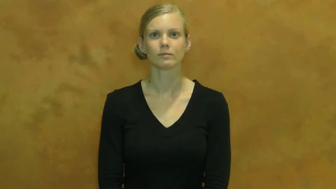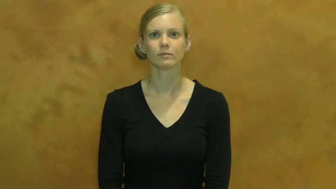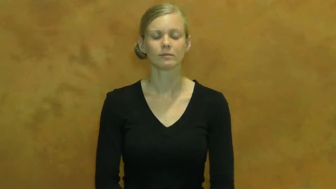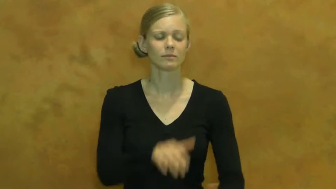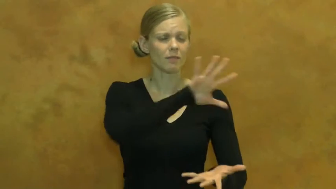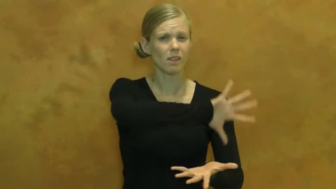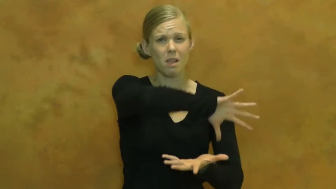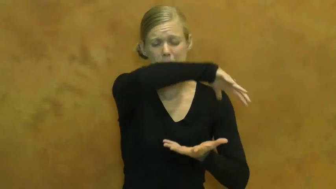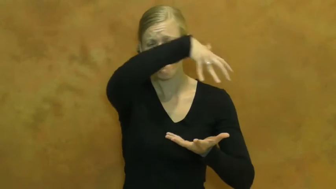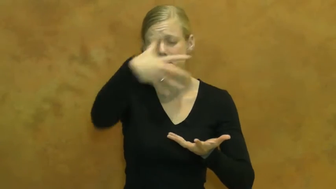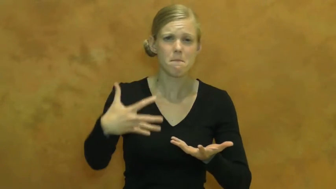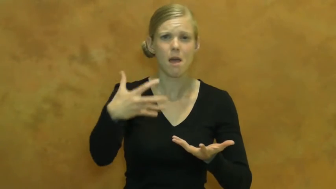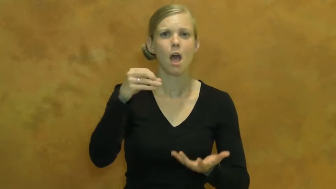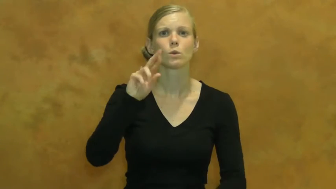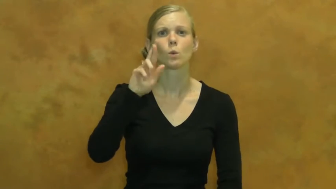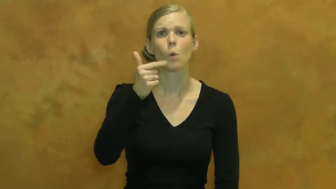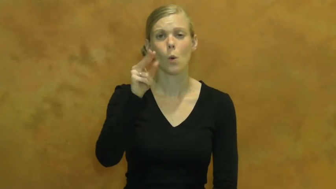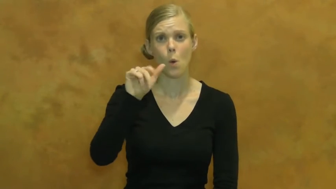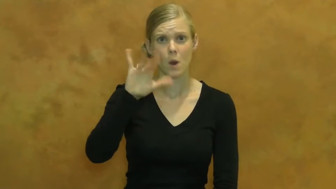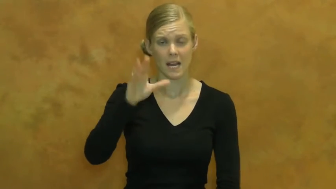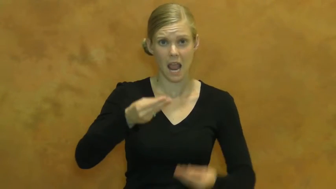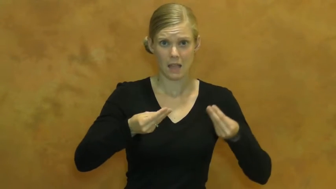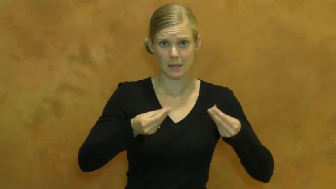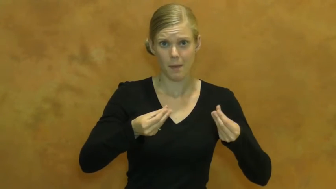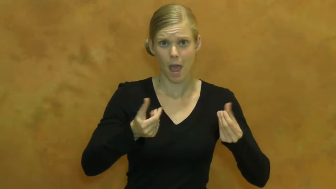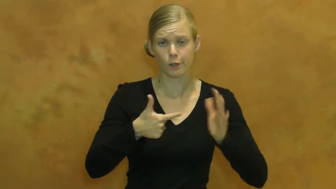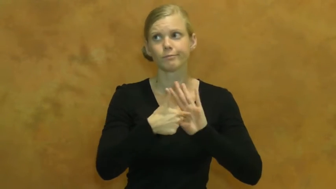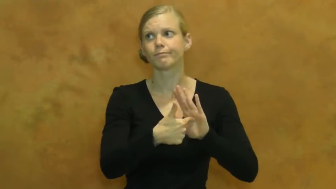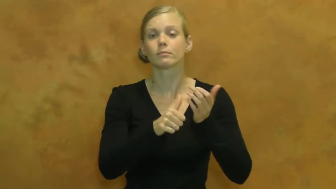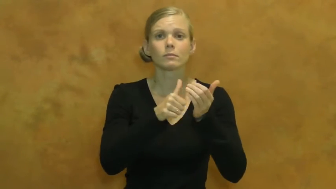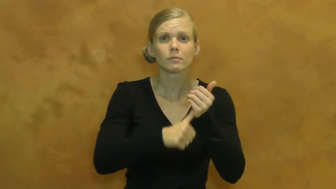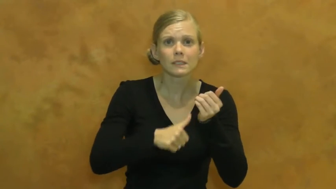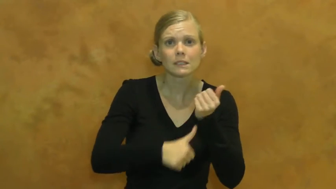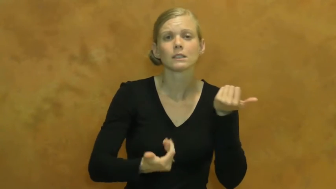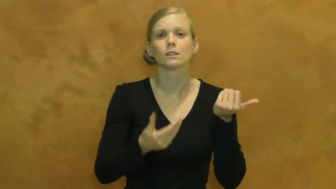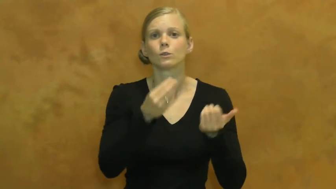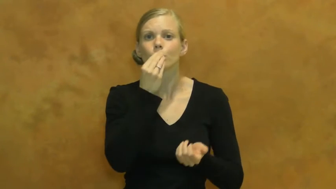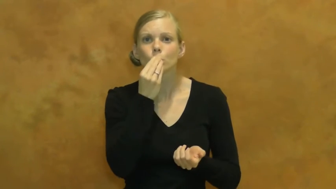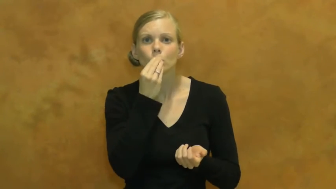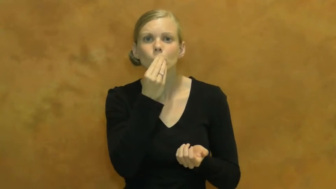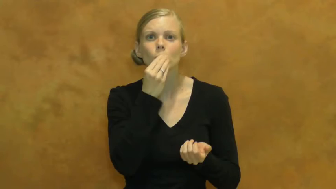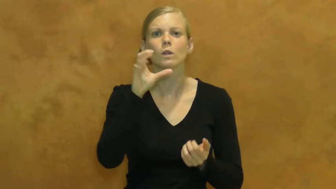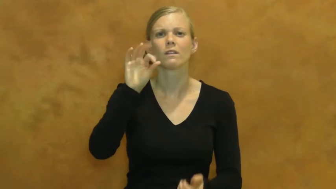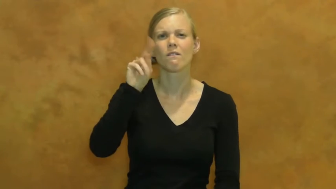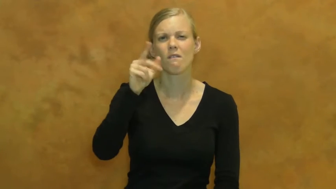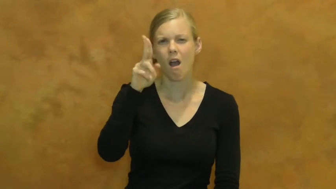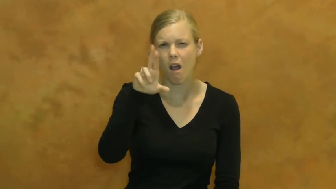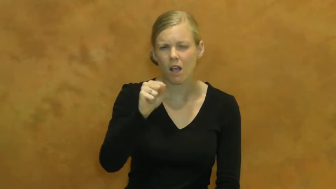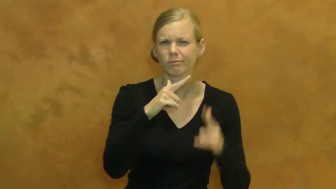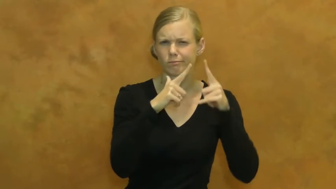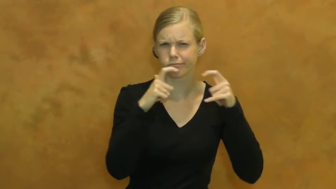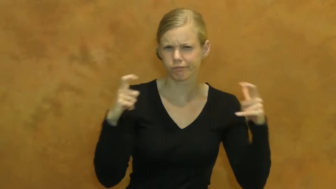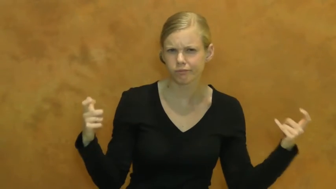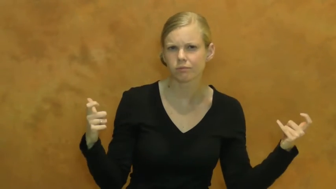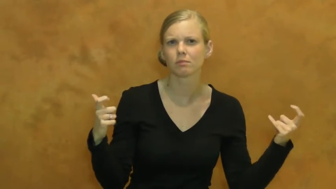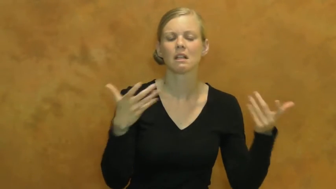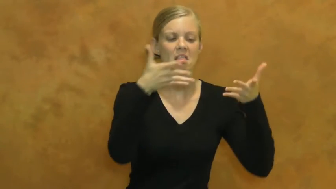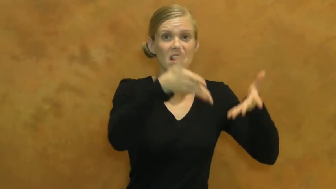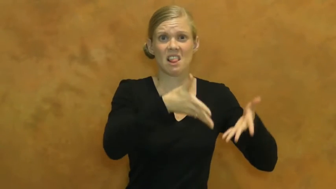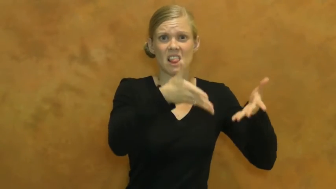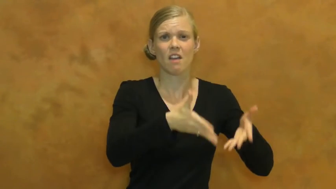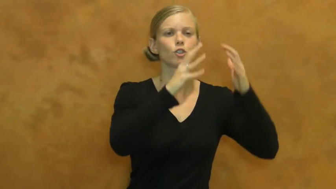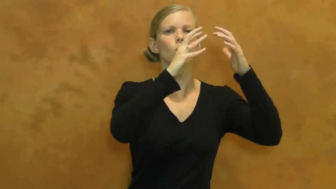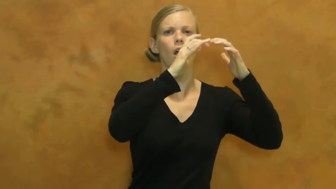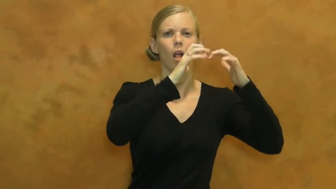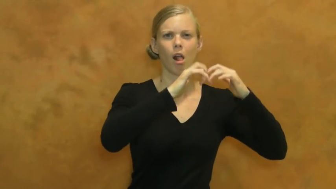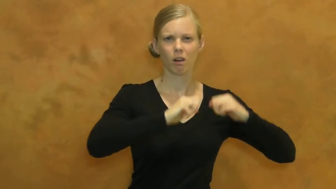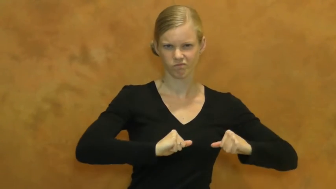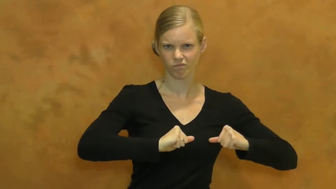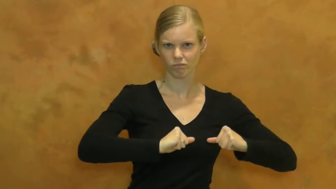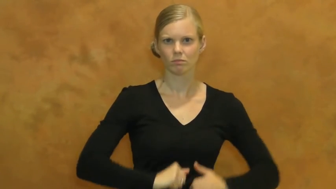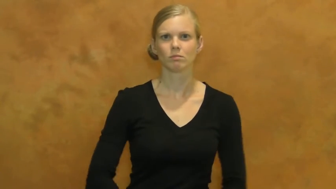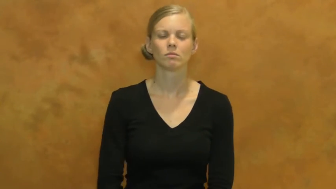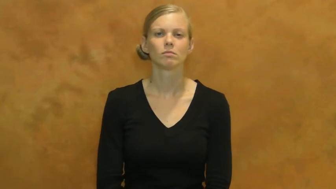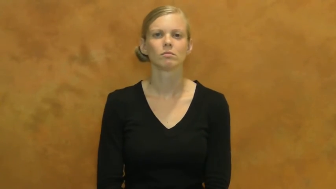compost heap